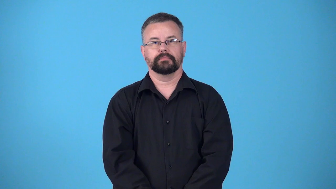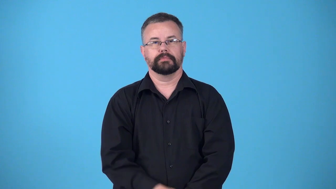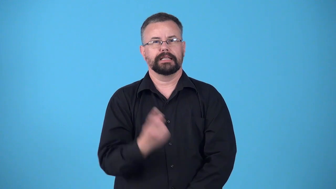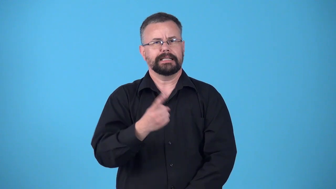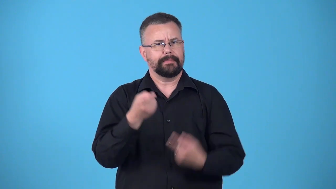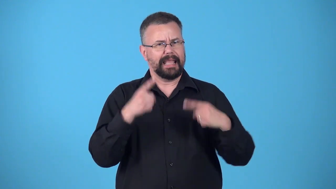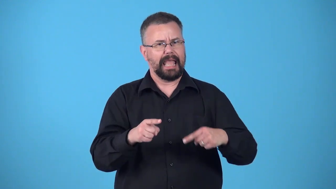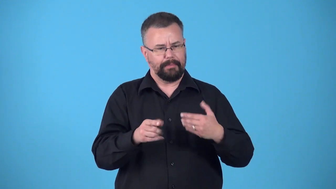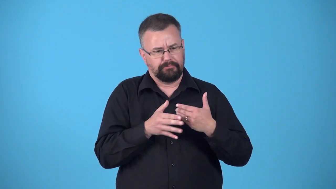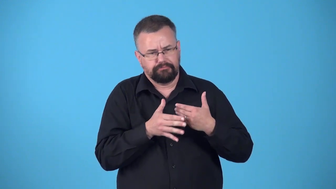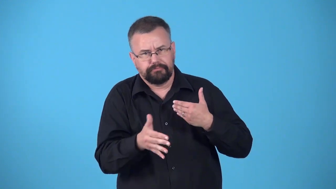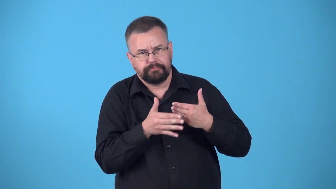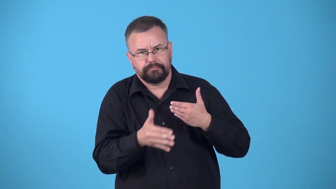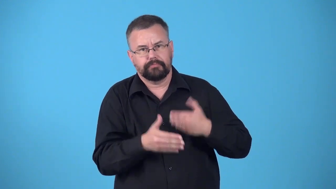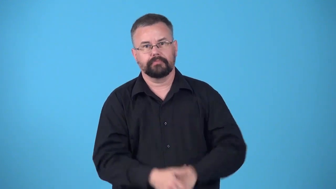in the wake of